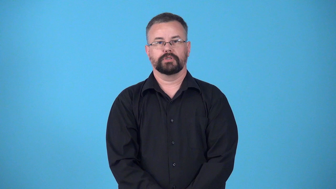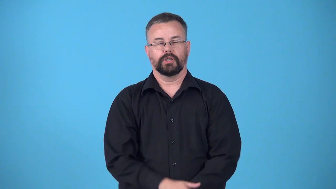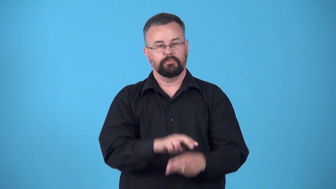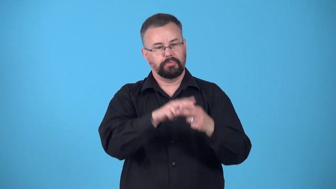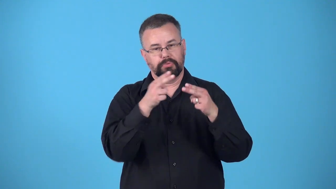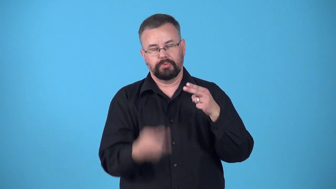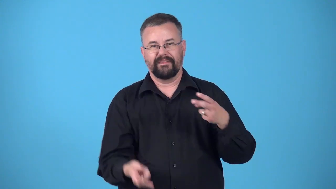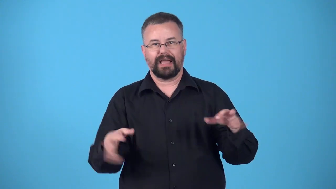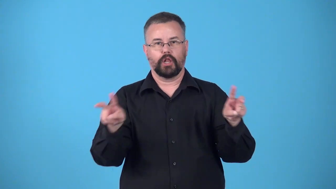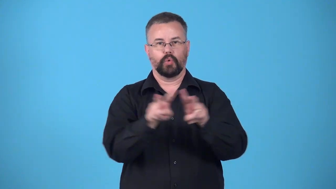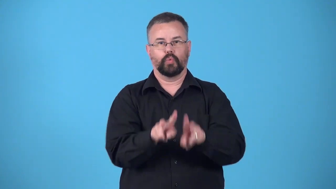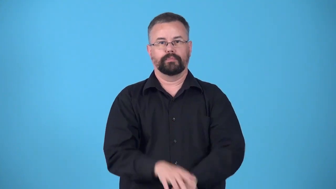devalue